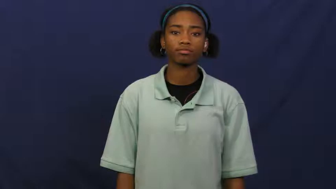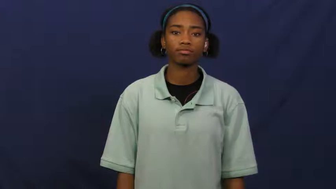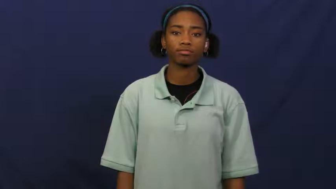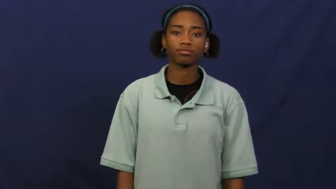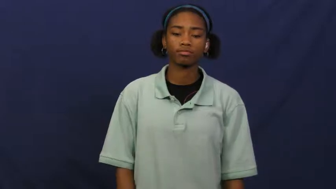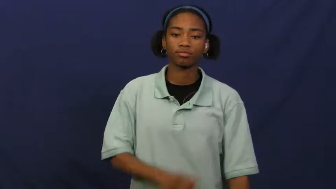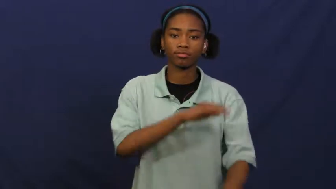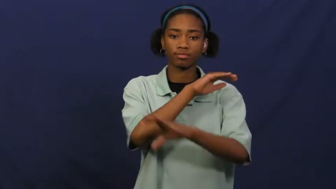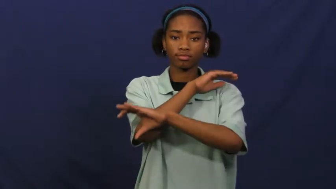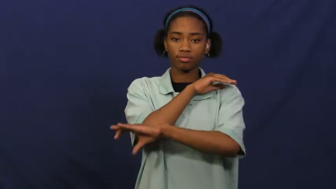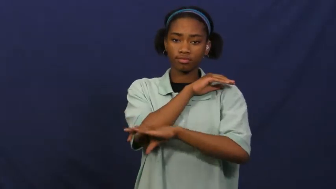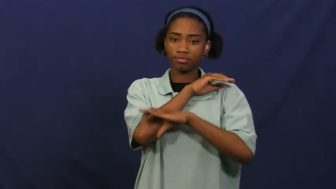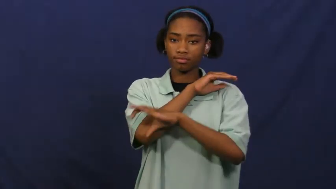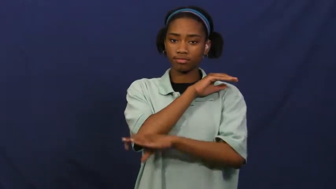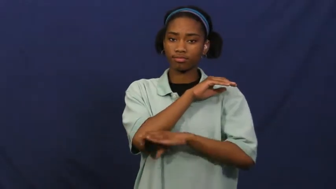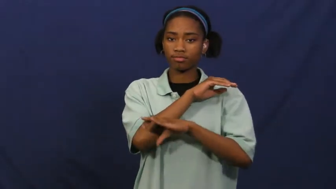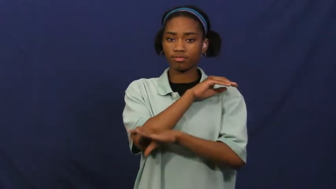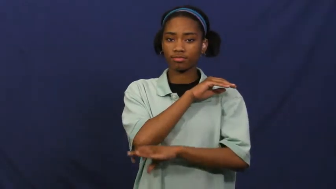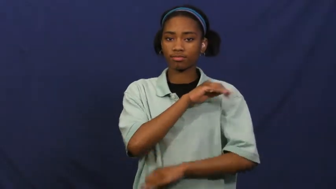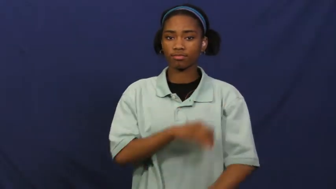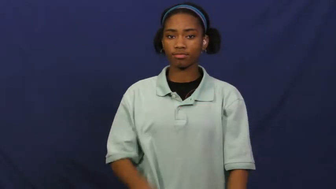county,shire